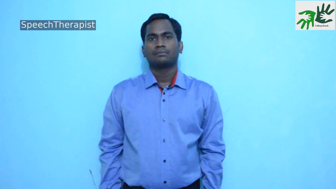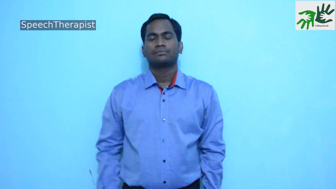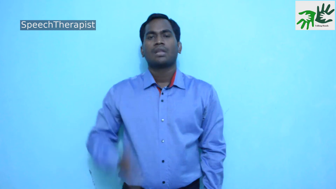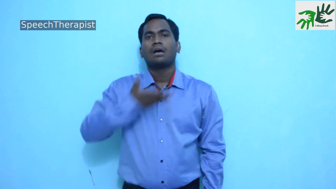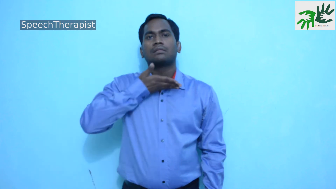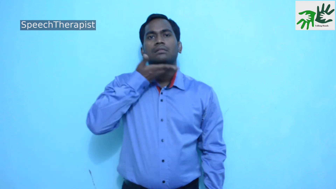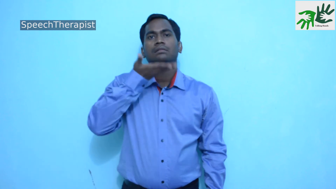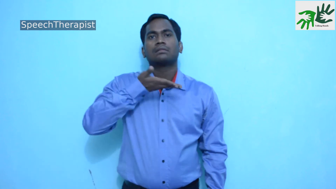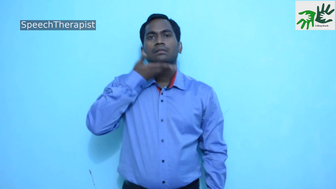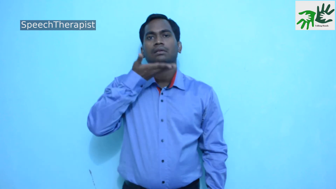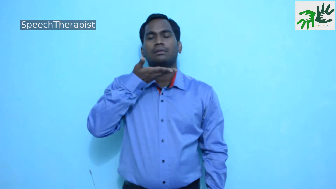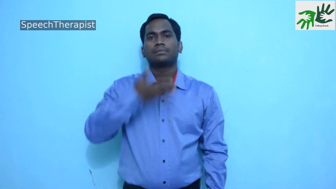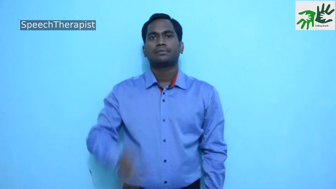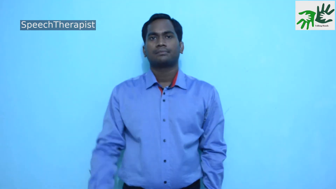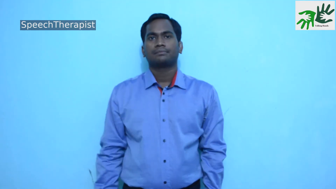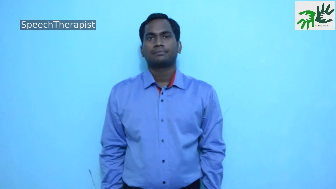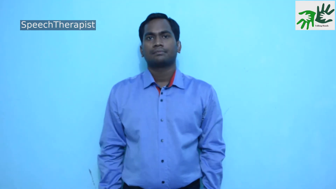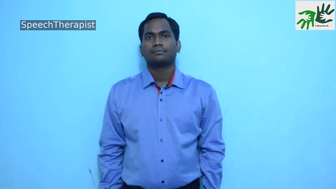SpeechTherapist